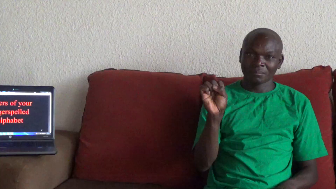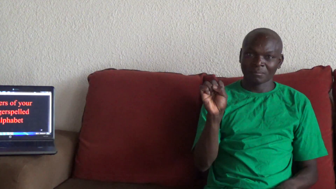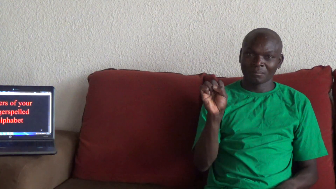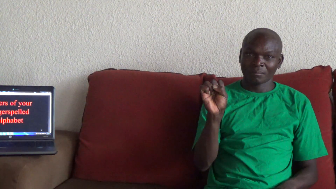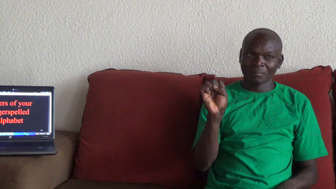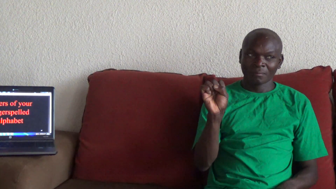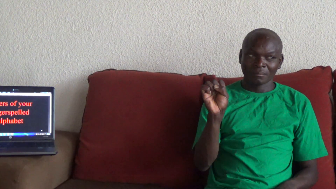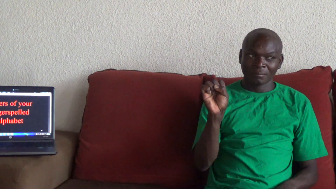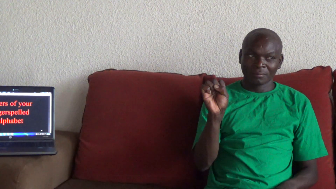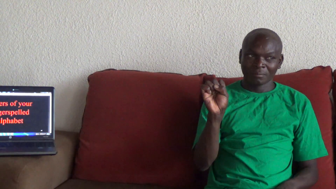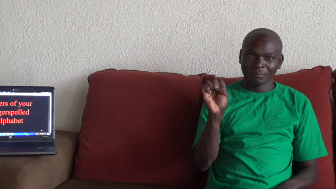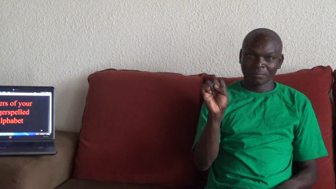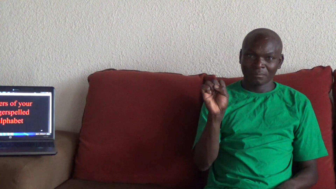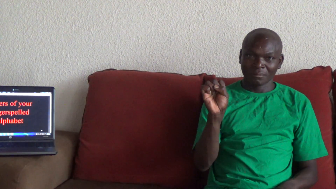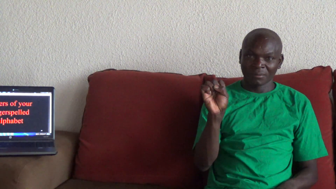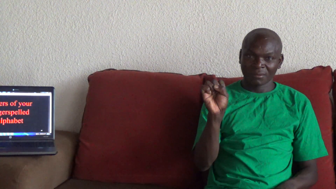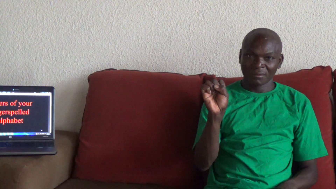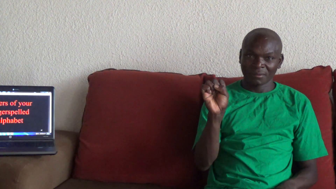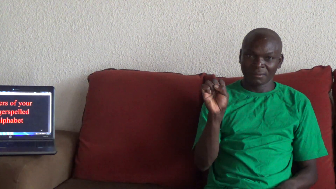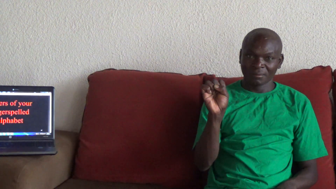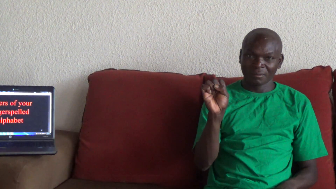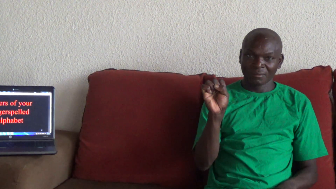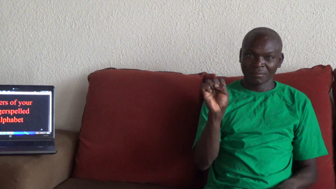letters